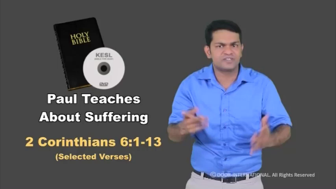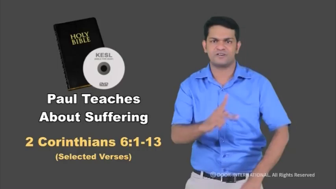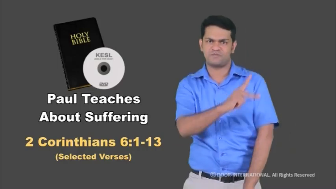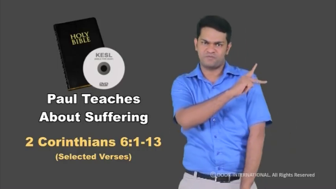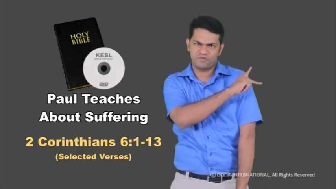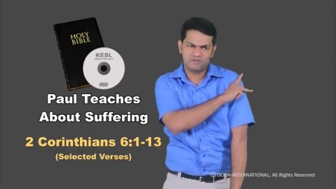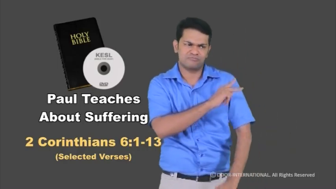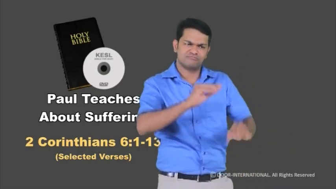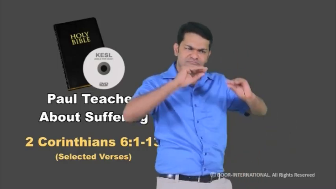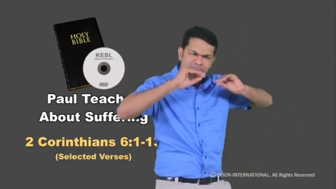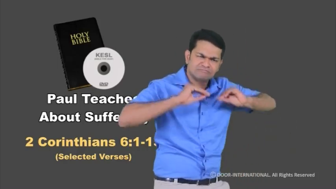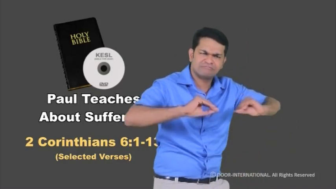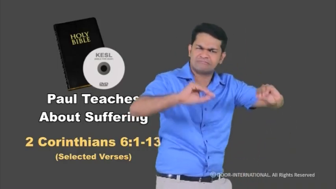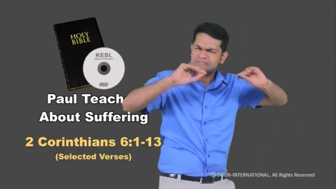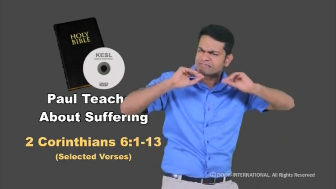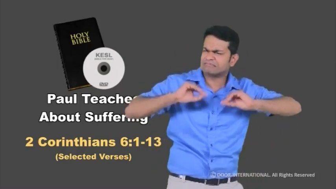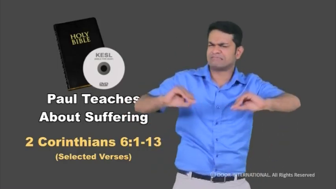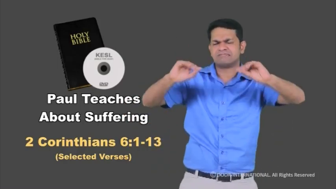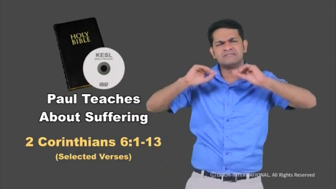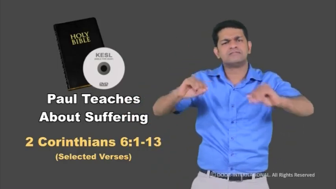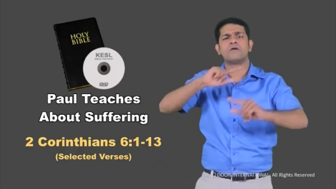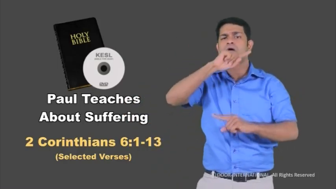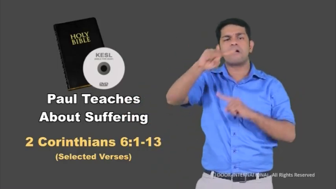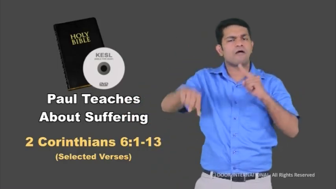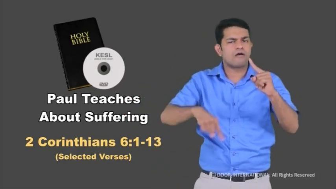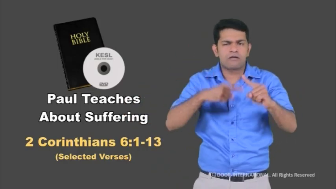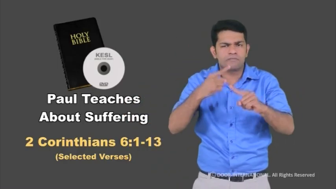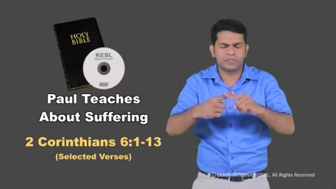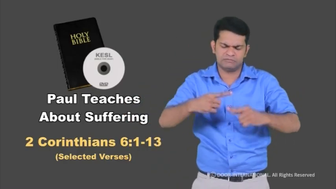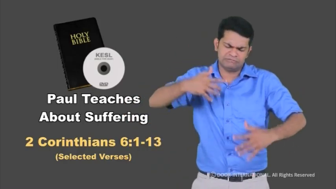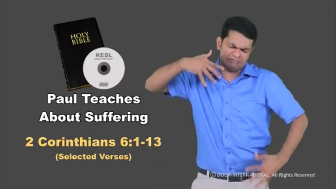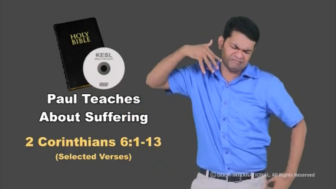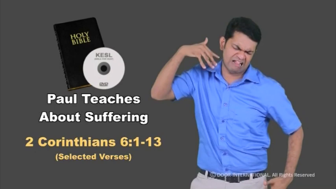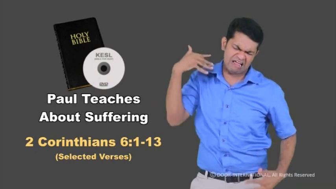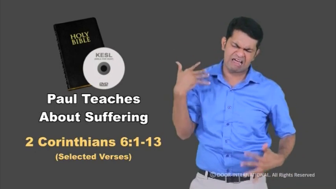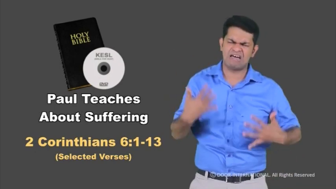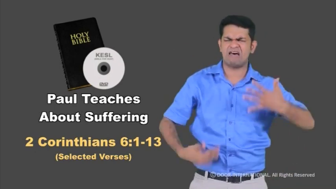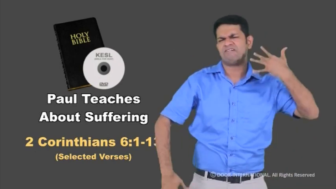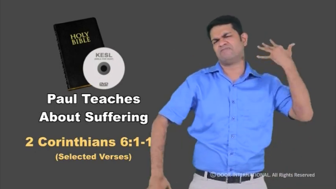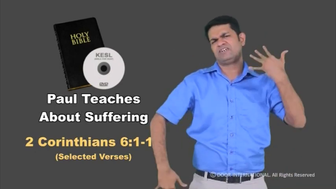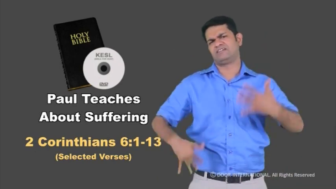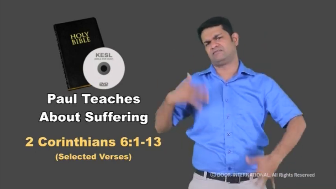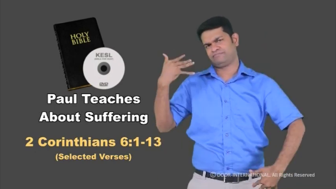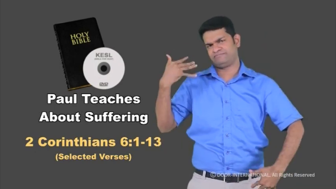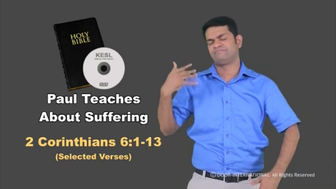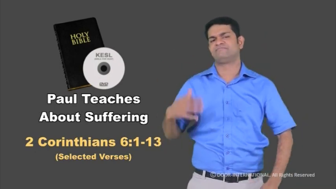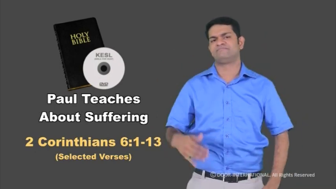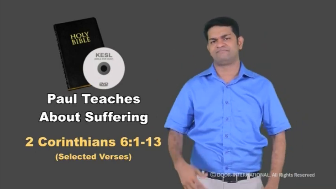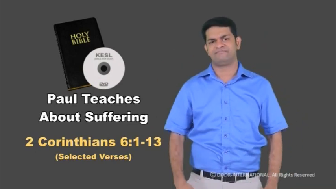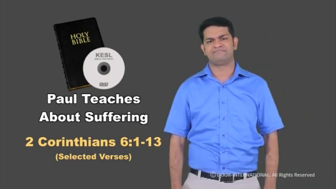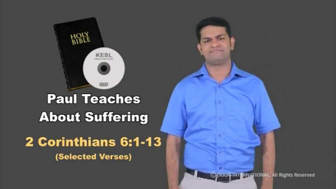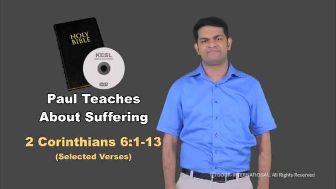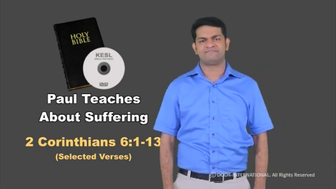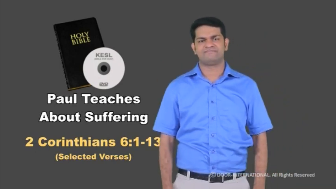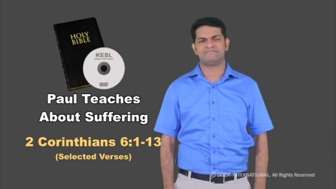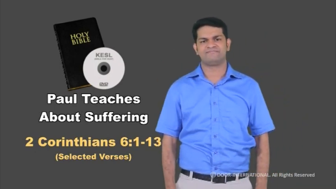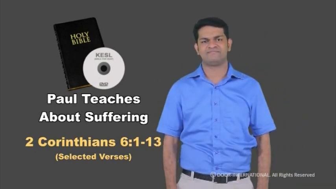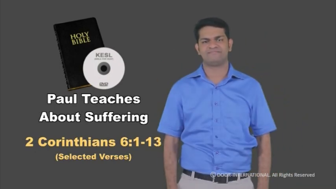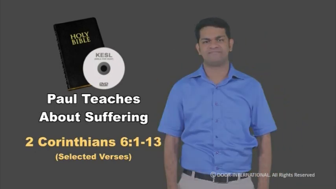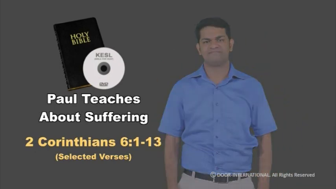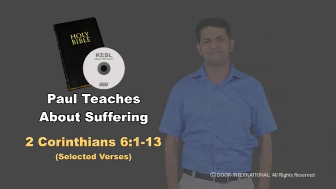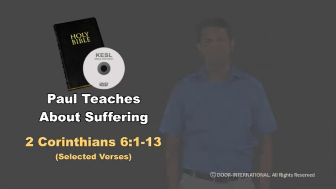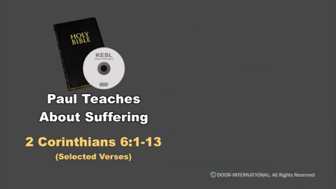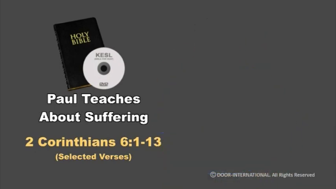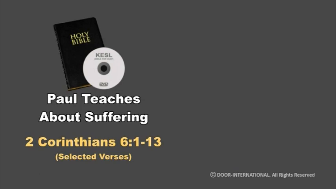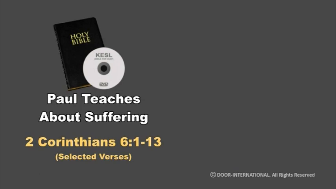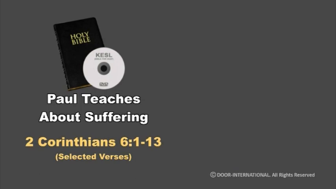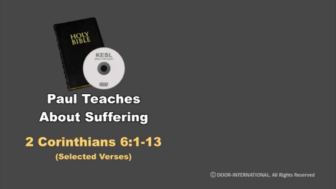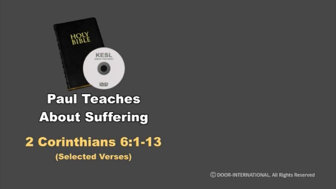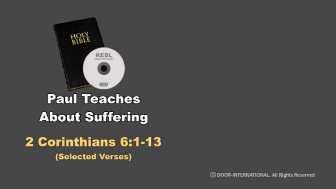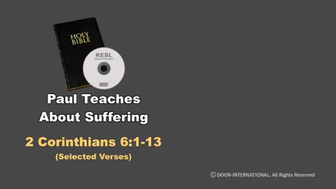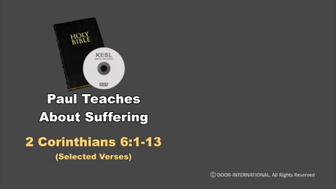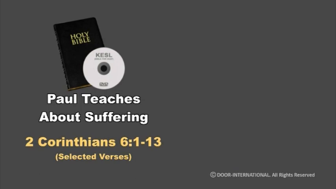Paul Teaches about Suffering